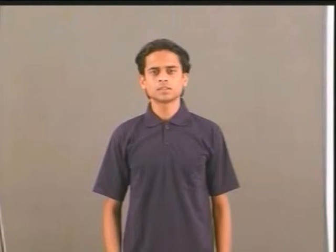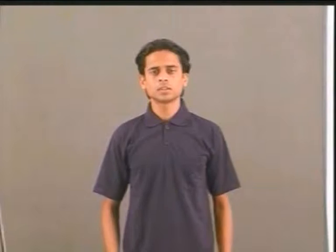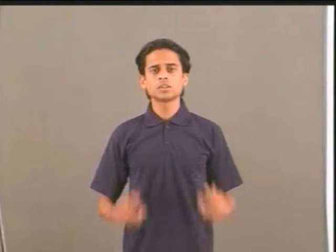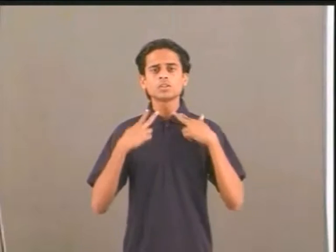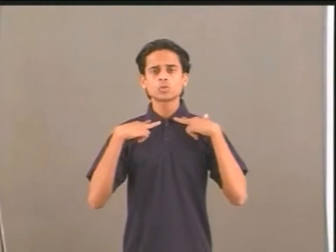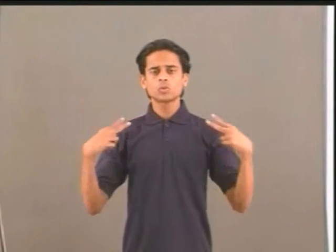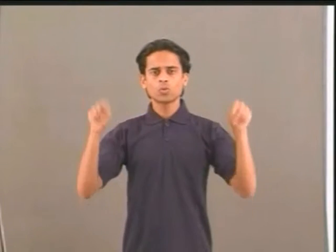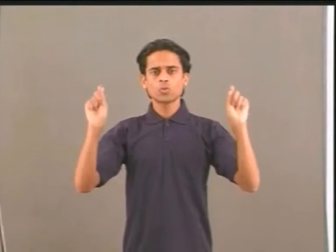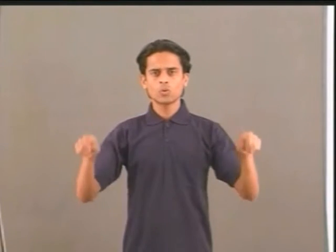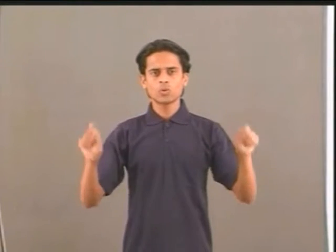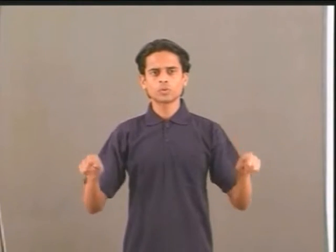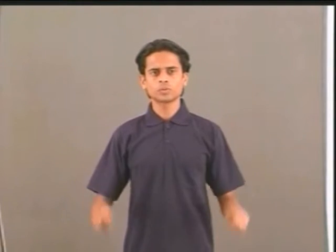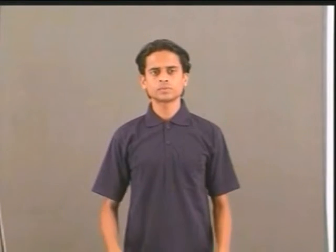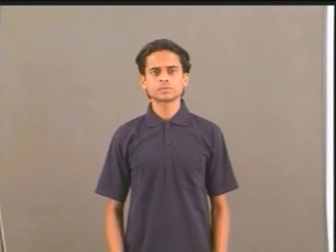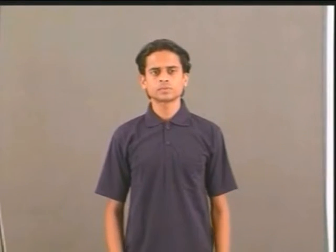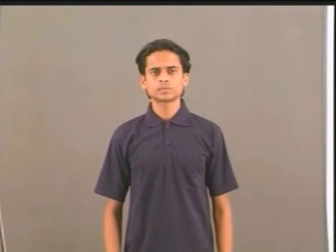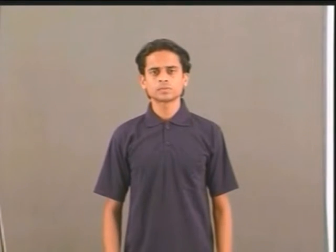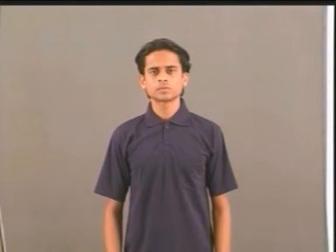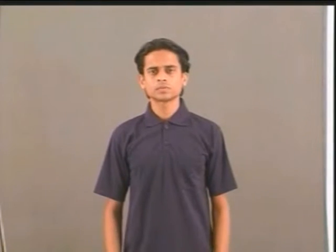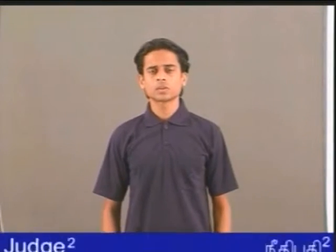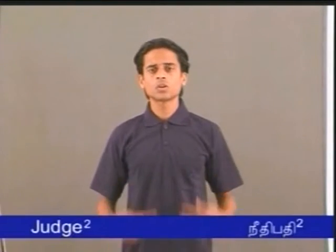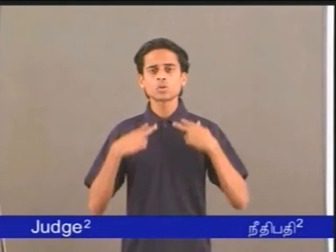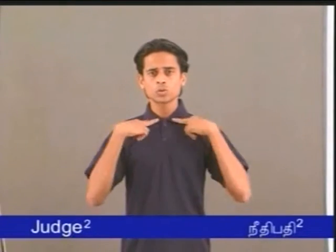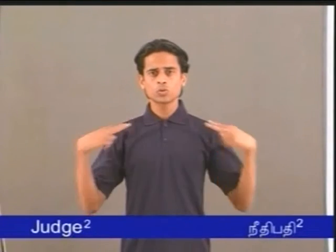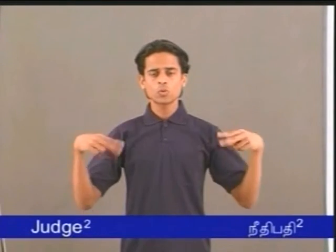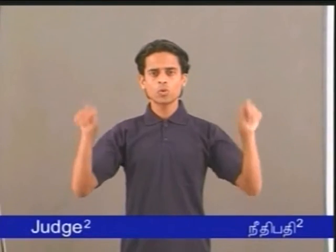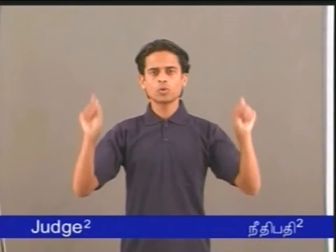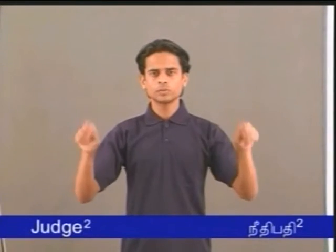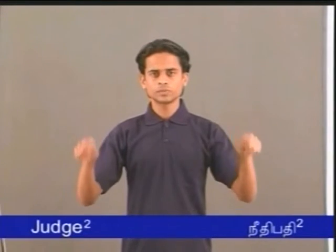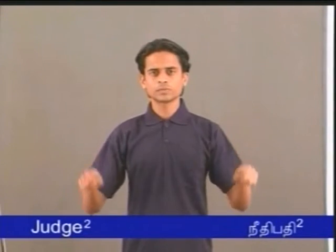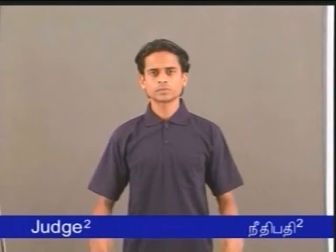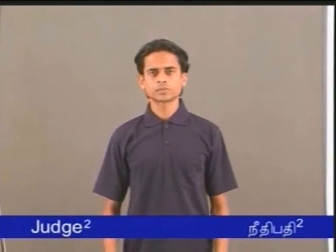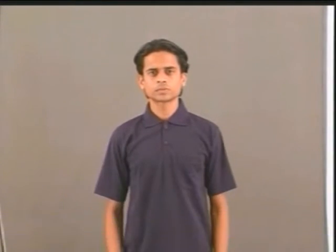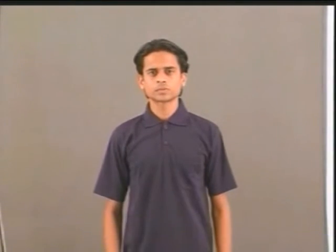judge